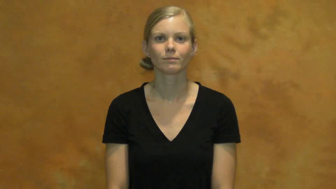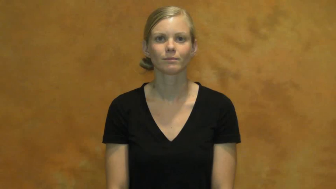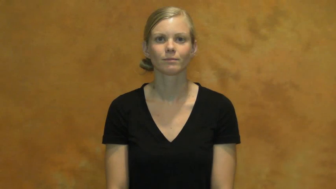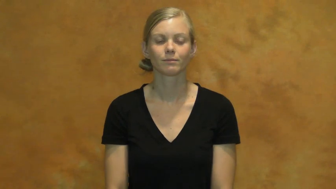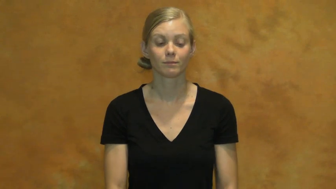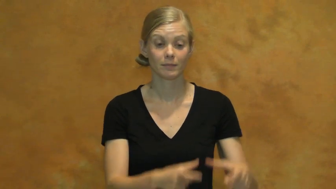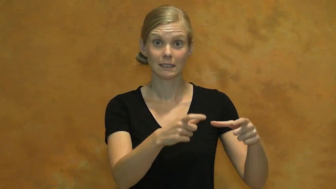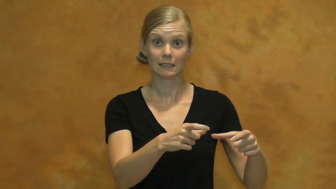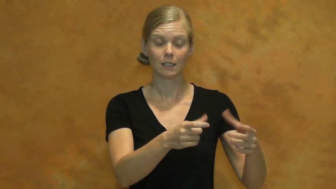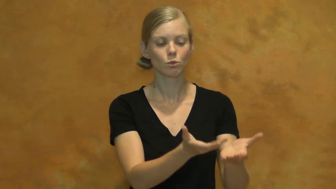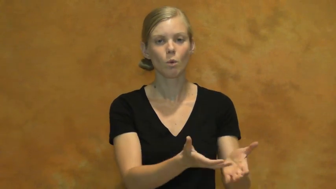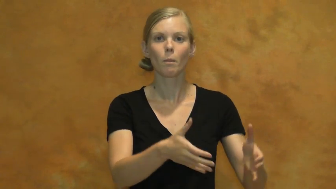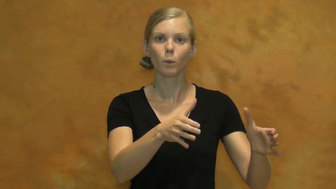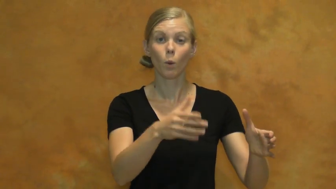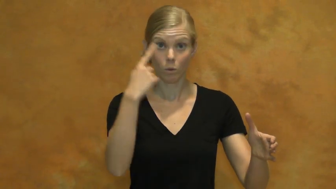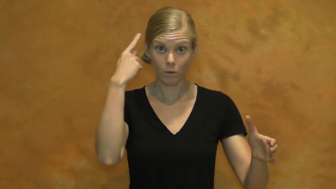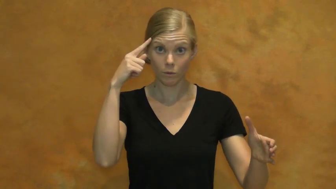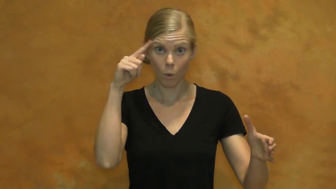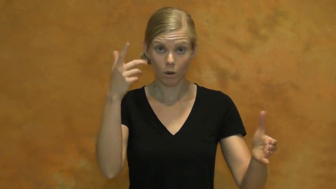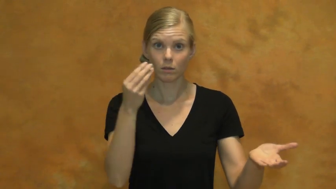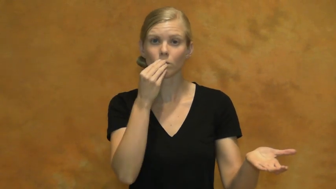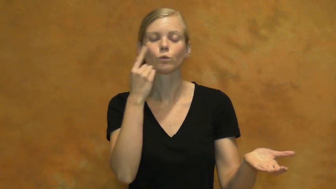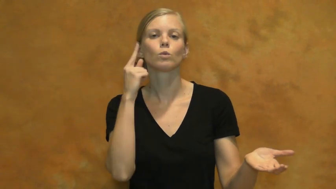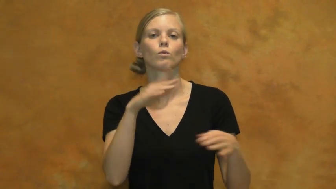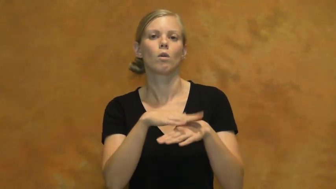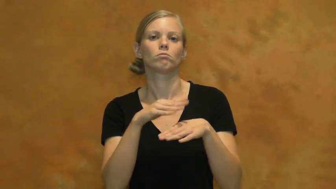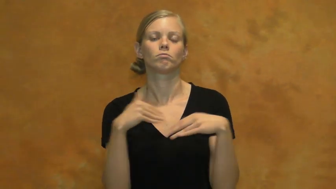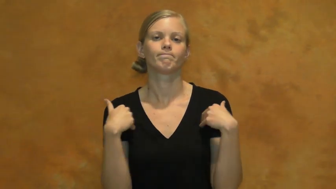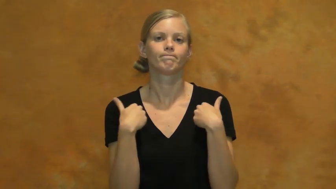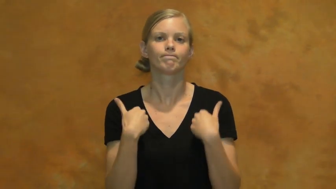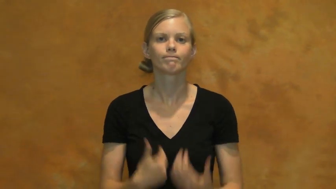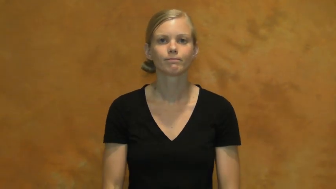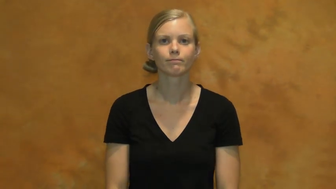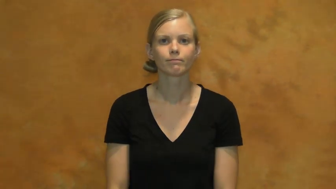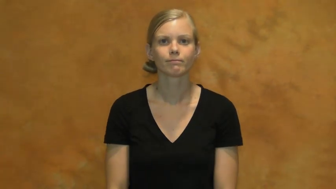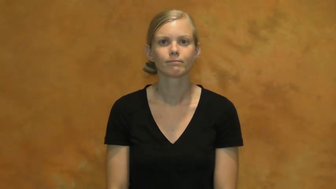pet food dish